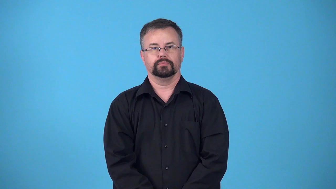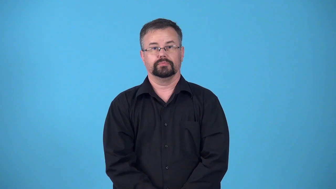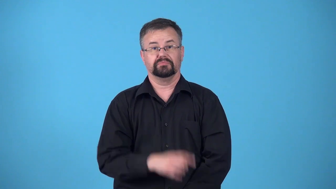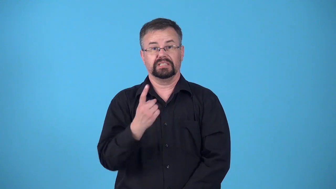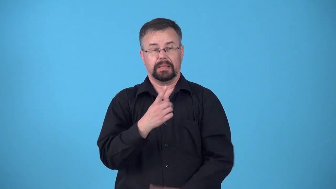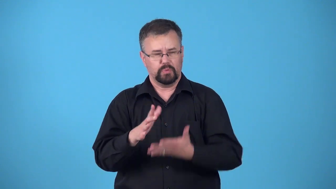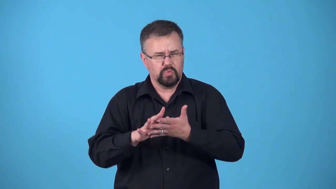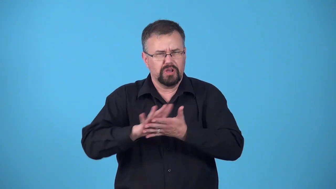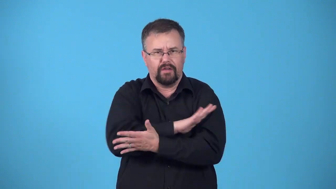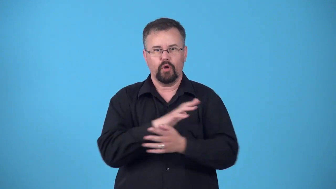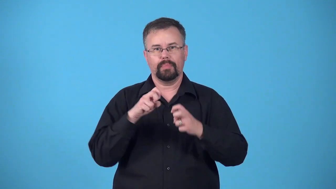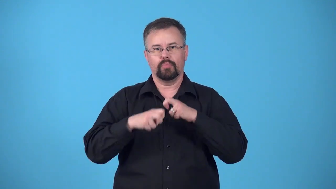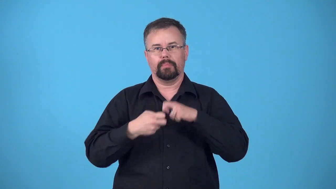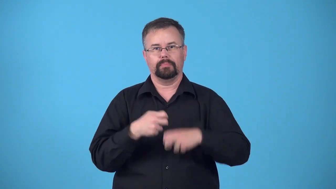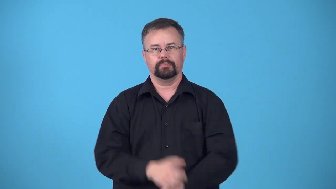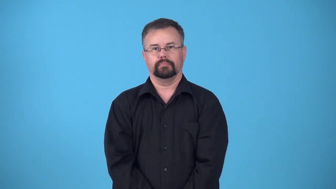window dressing